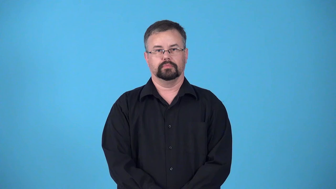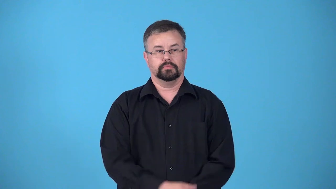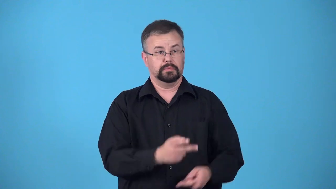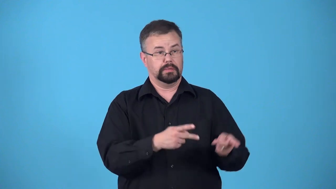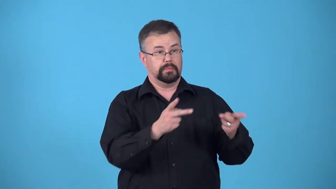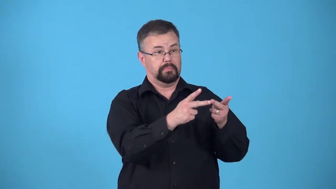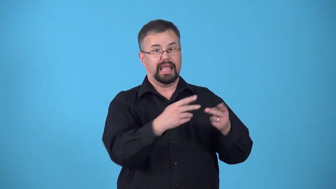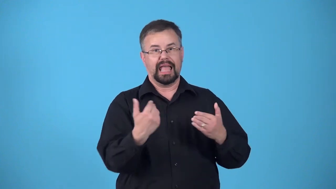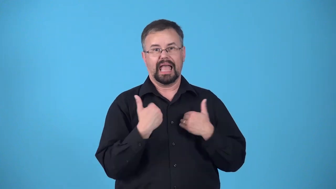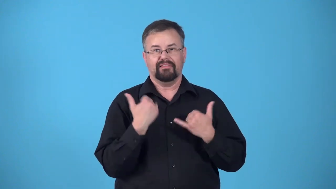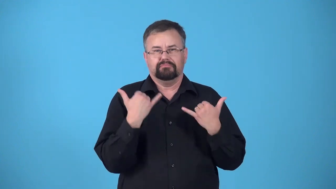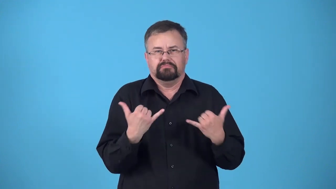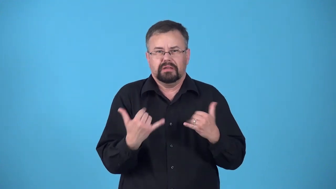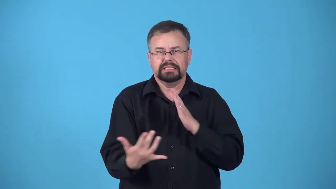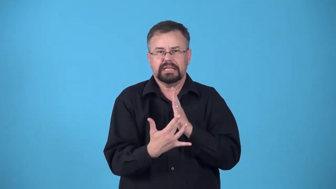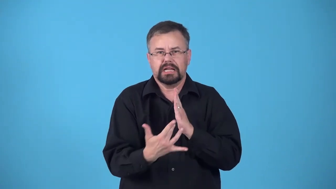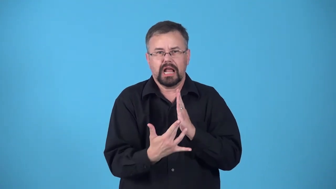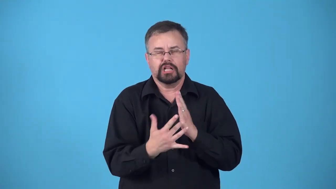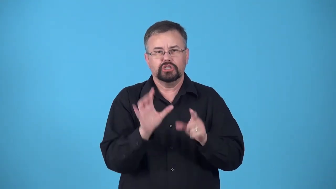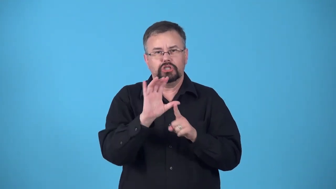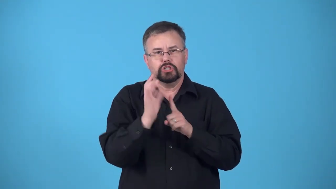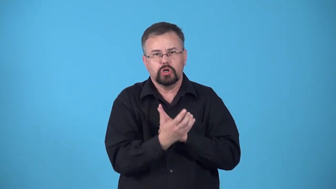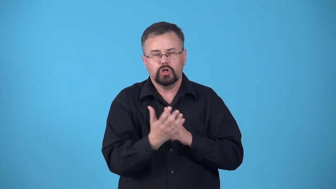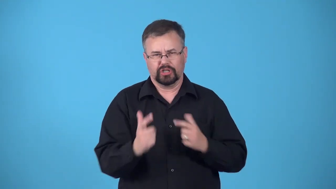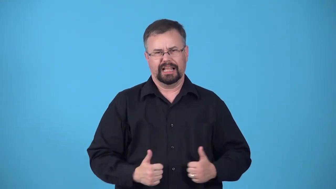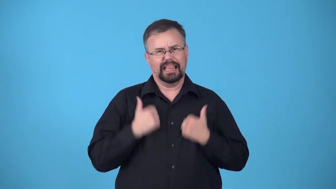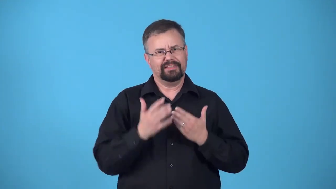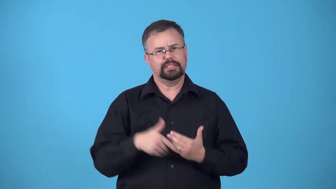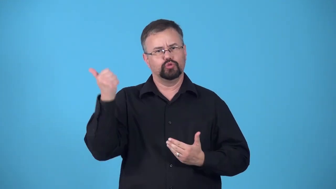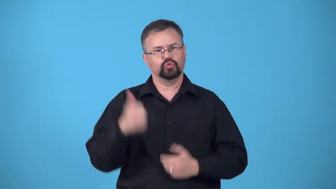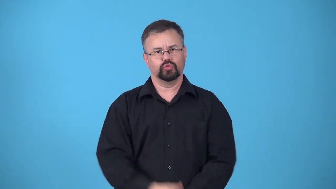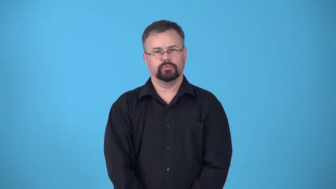civilzation